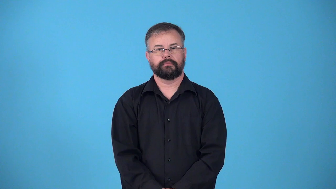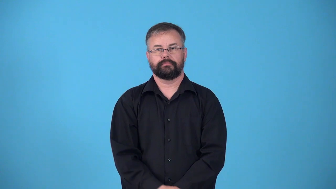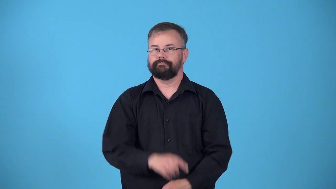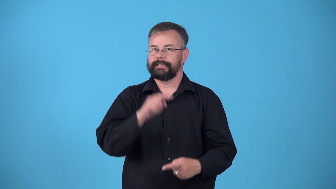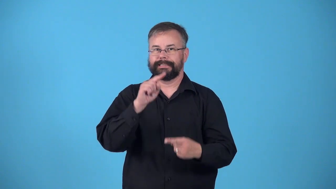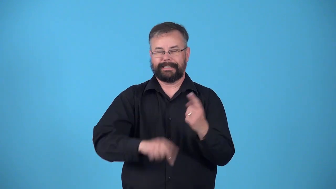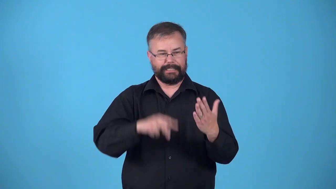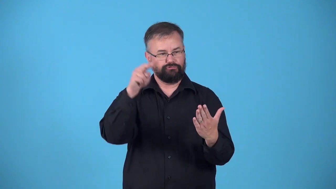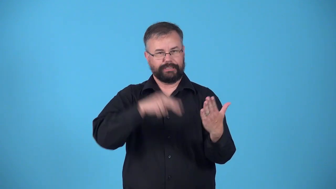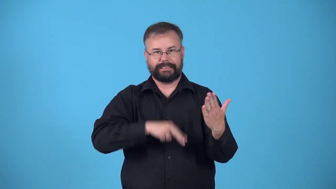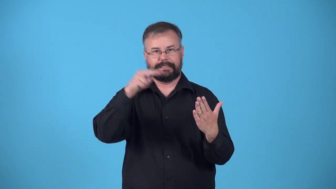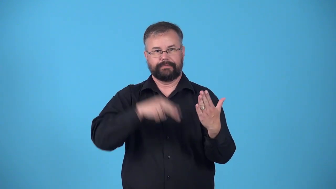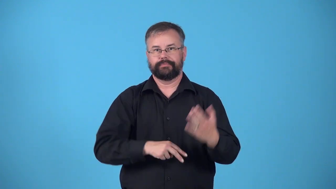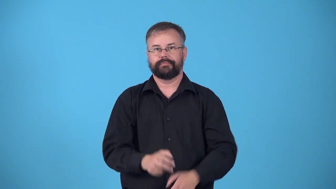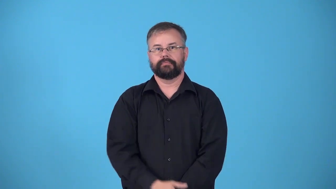nonreader